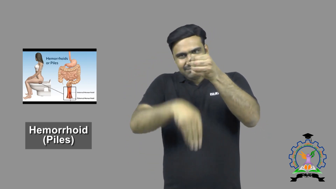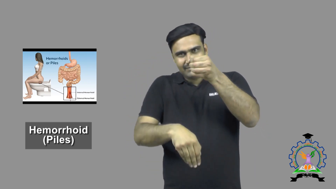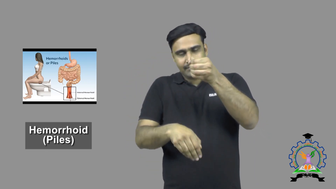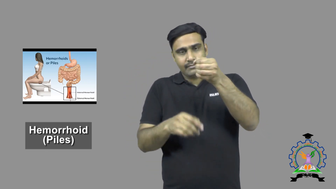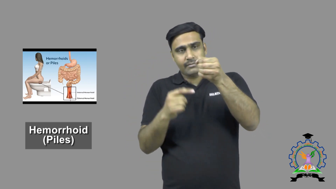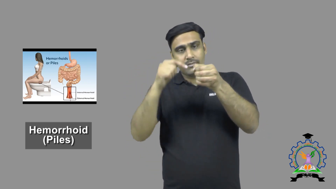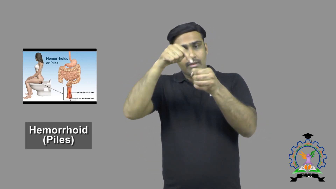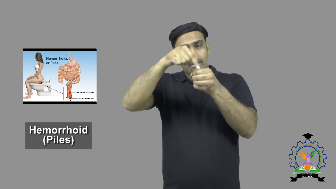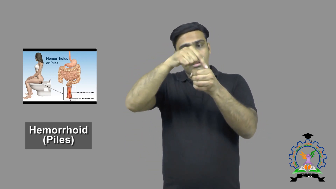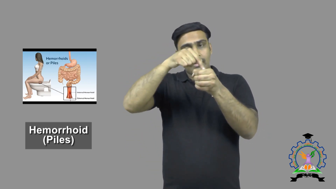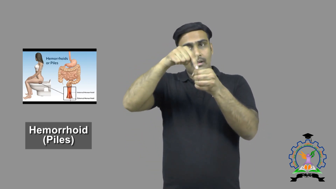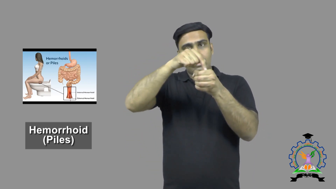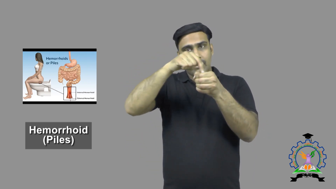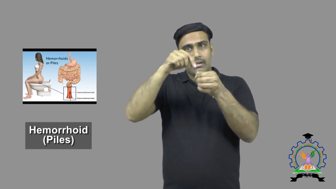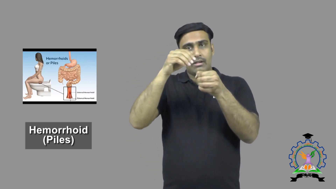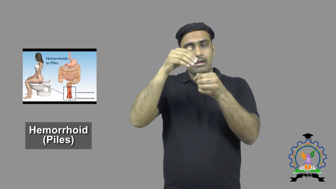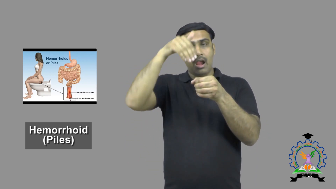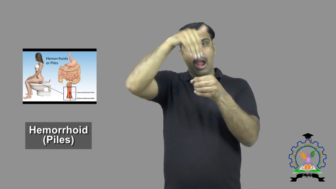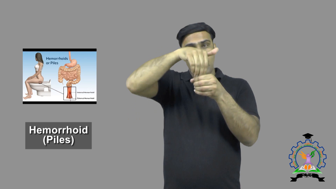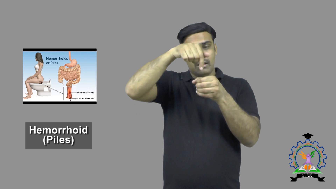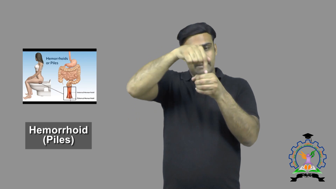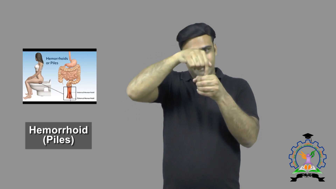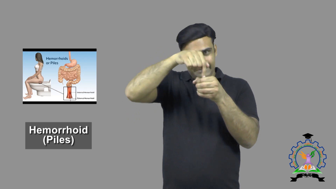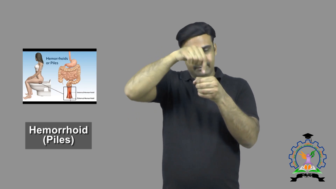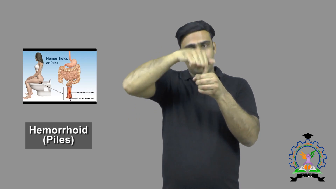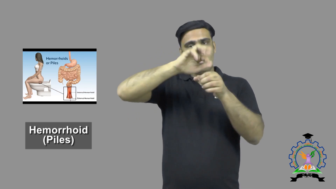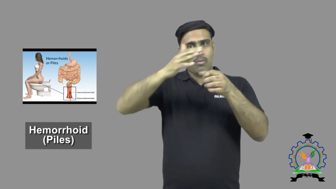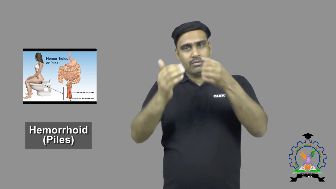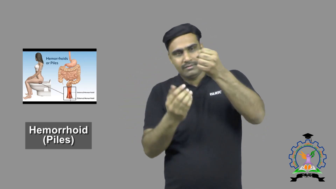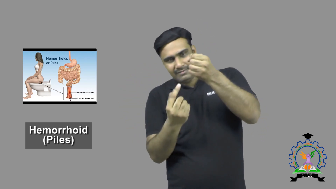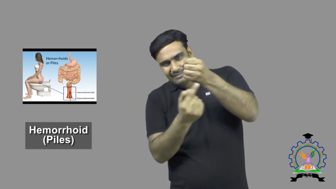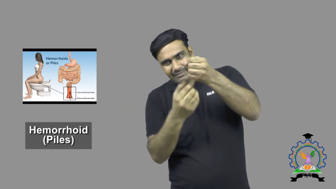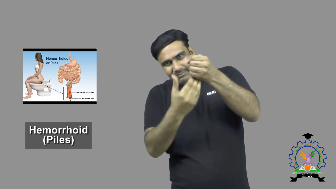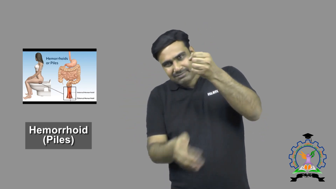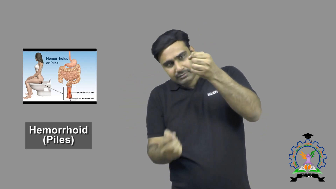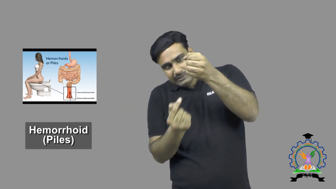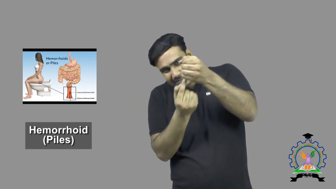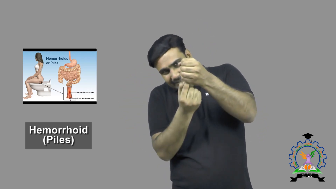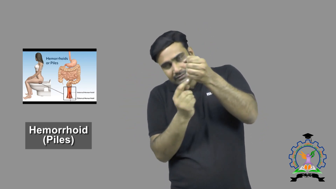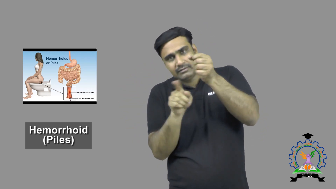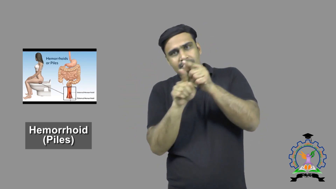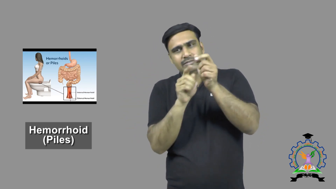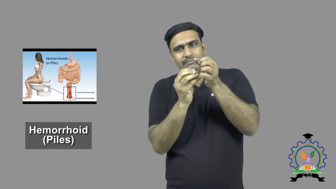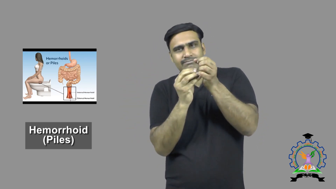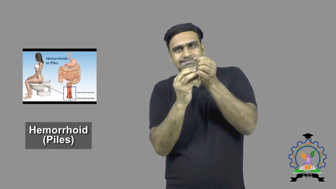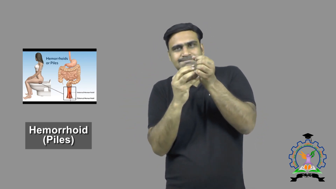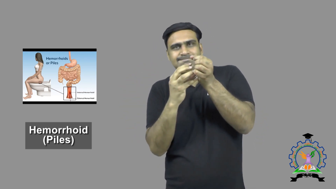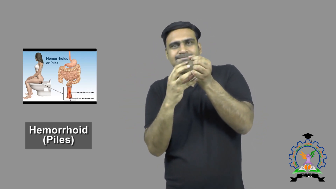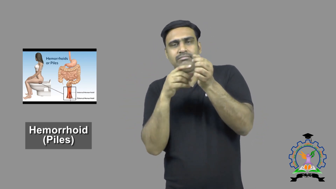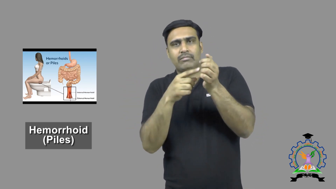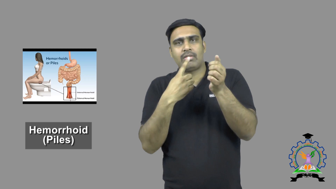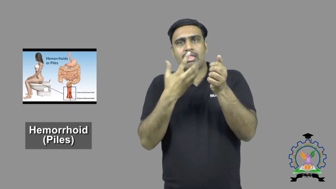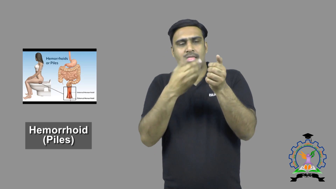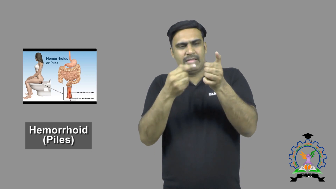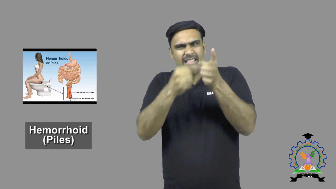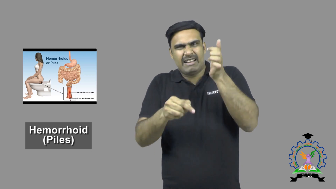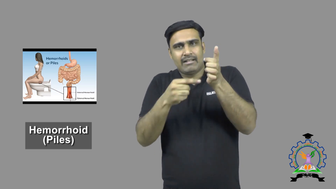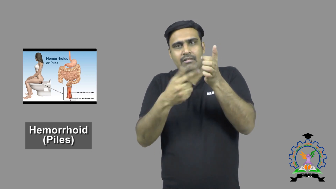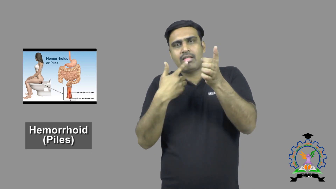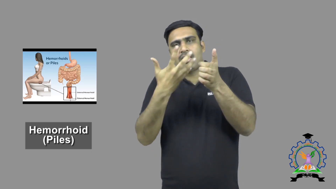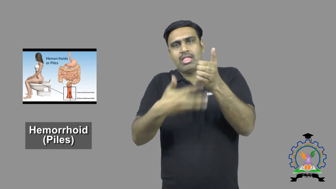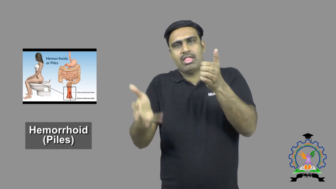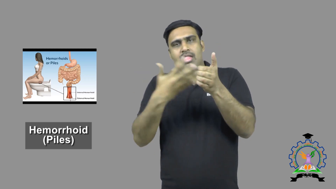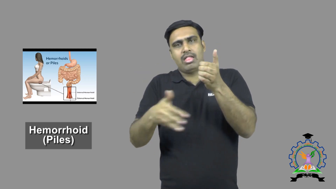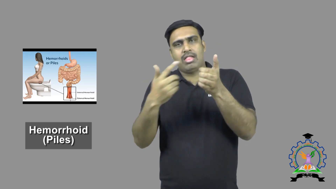Hemorrhoid Piles